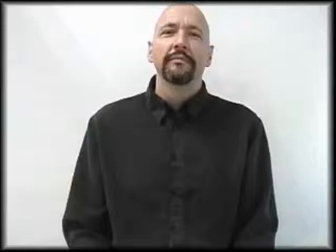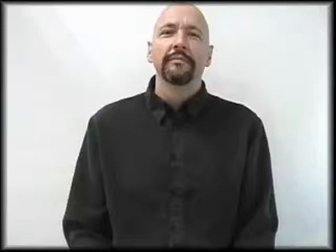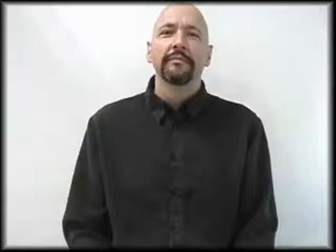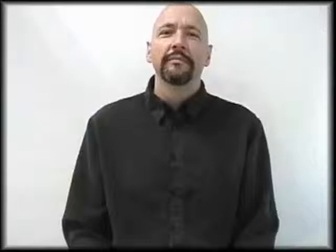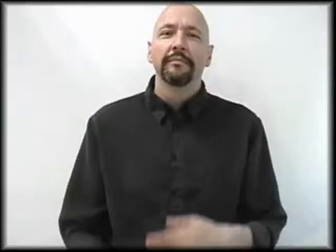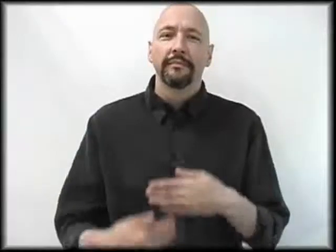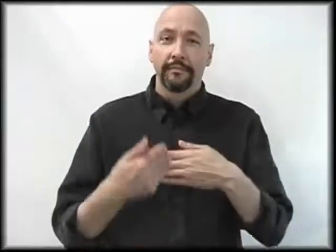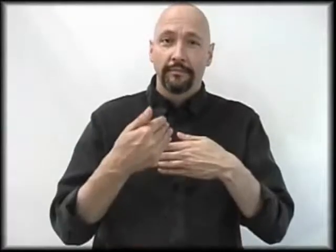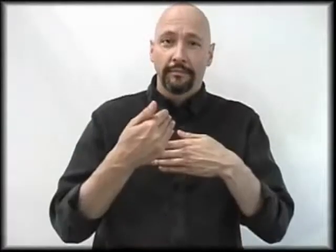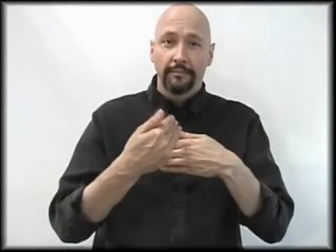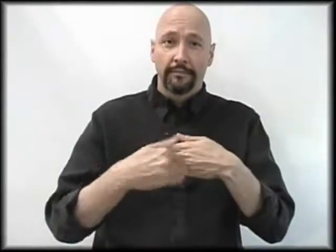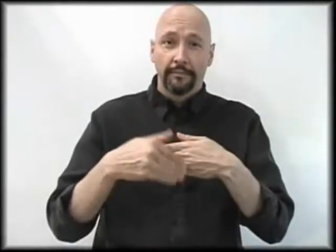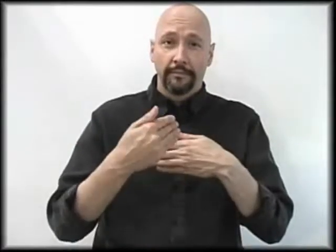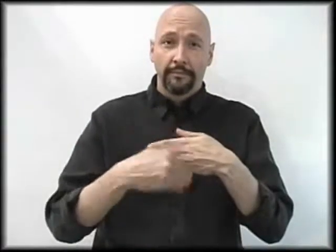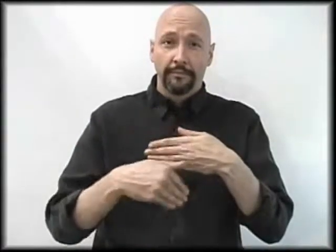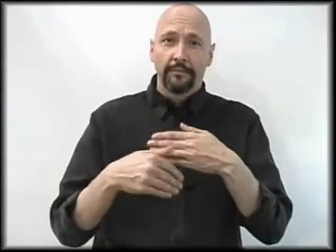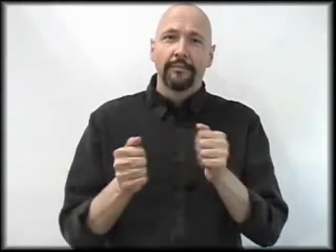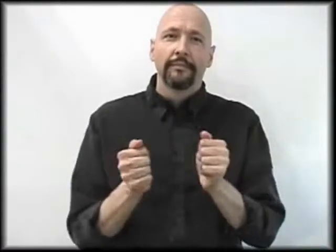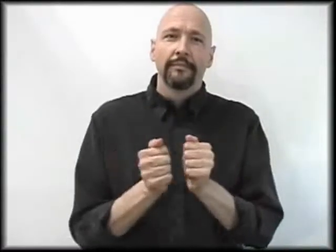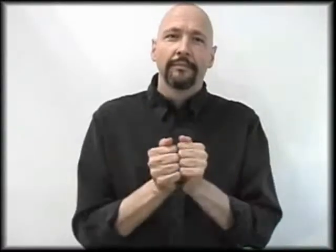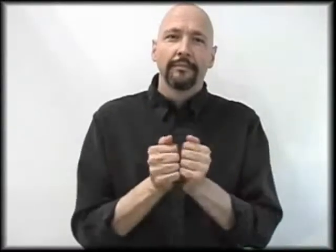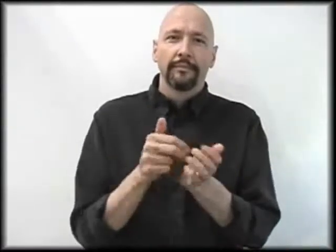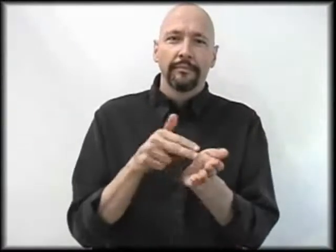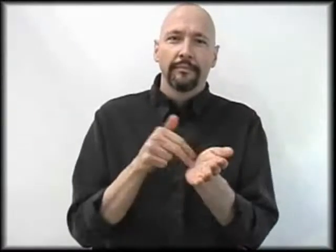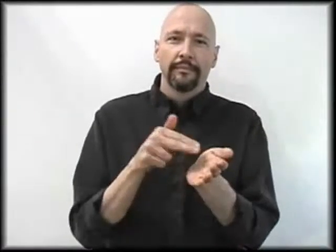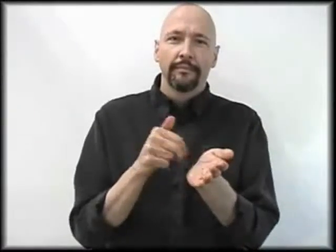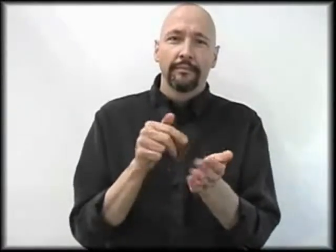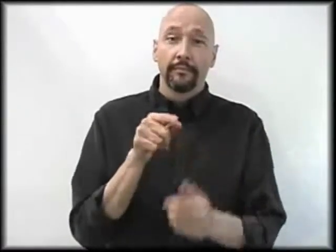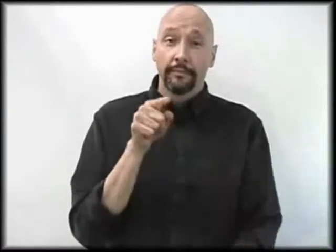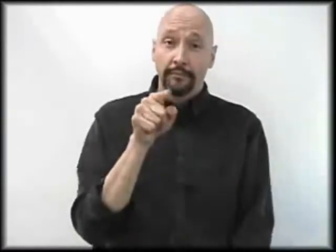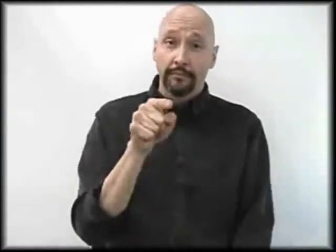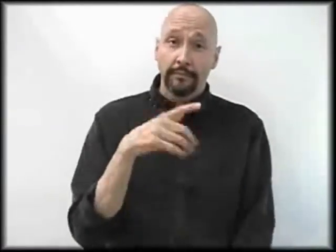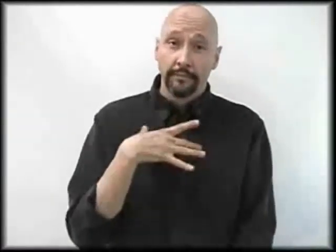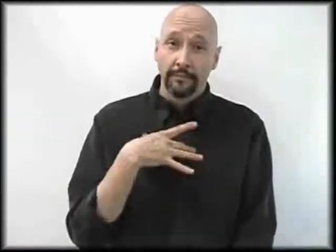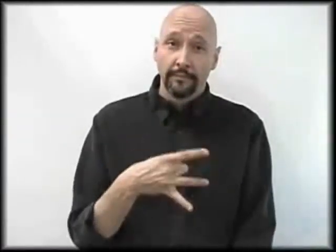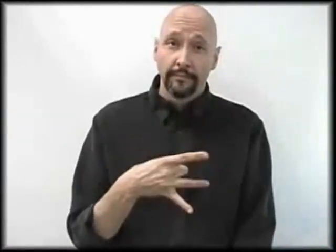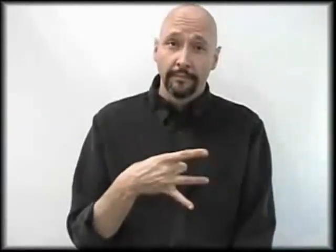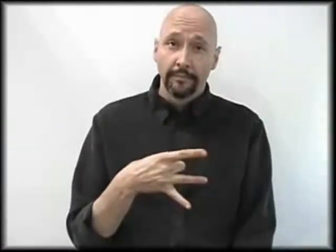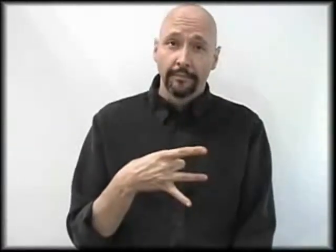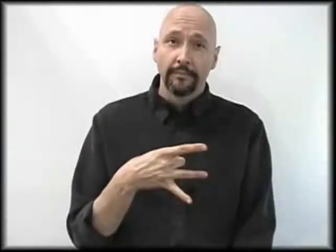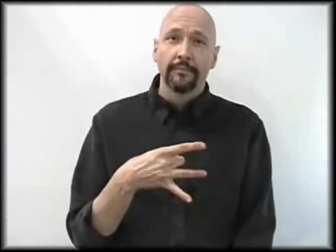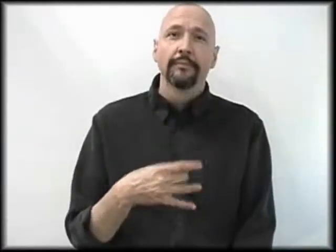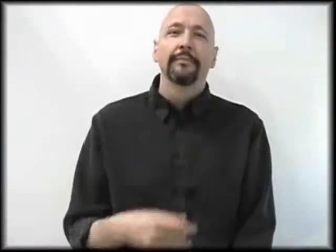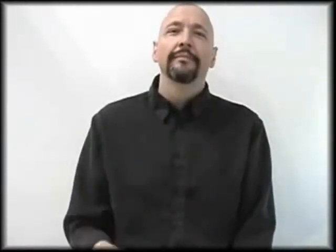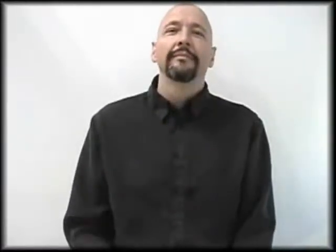BREAD WITH BUTTER YOU LIKE?